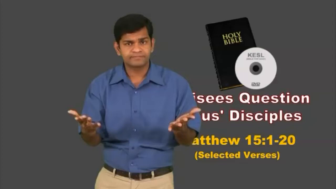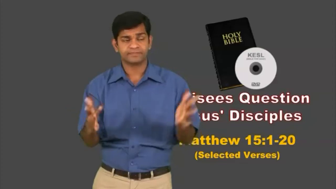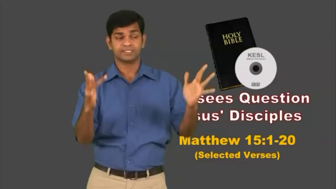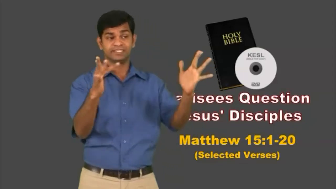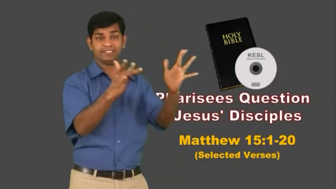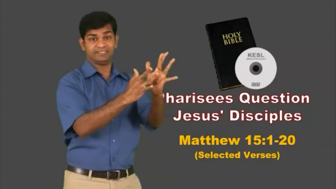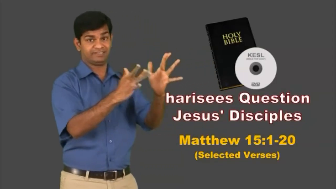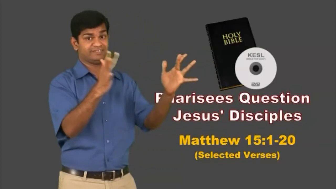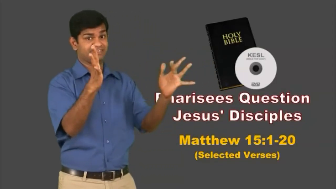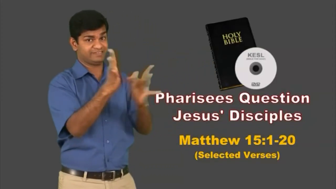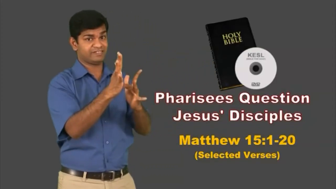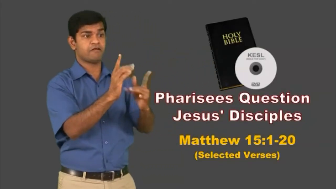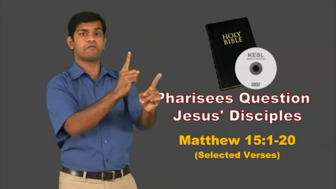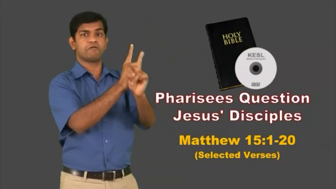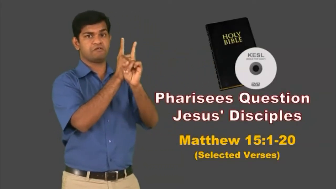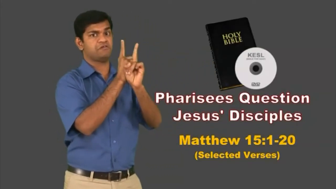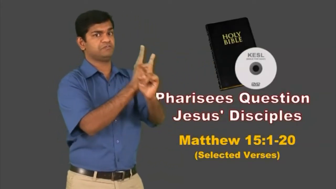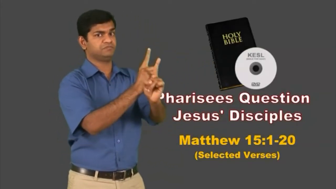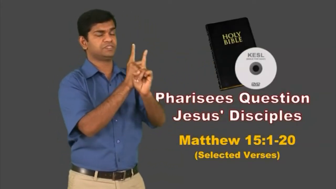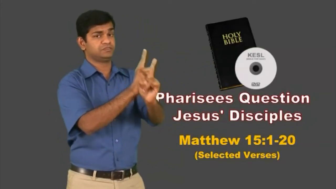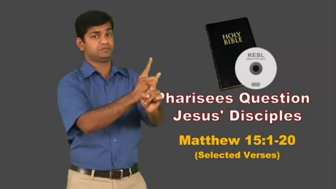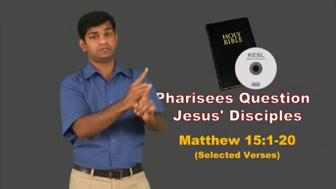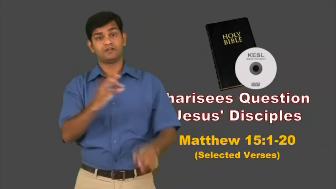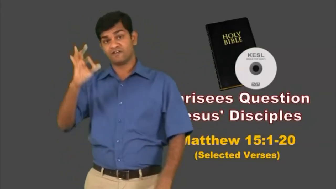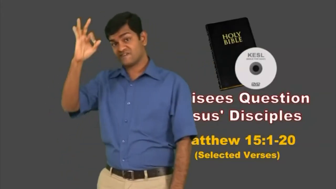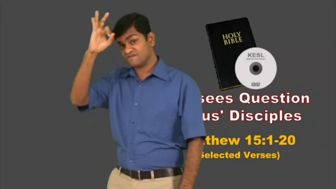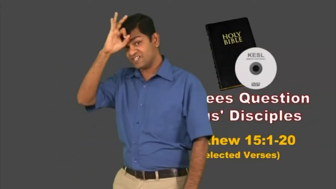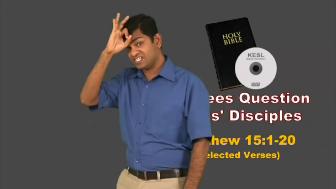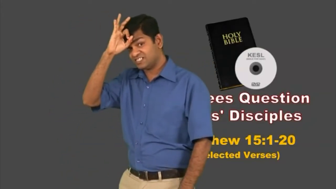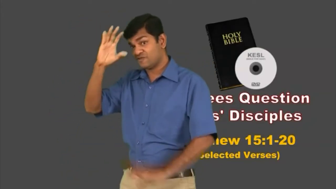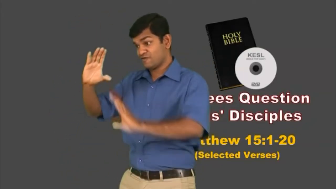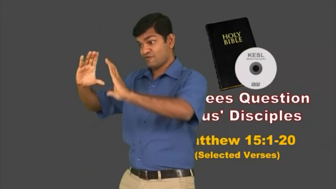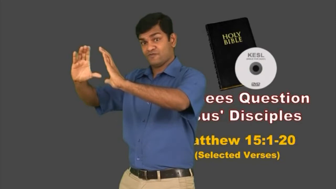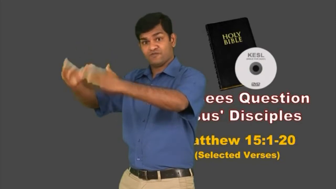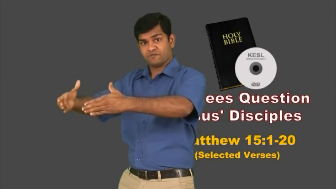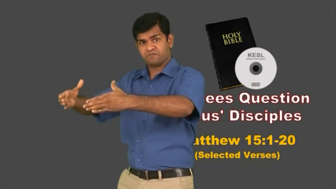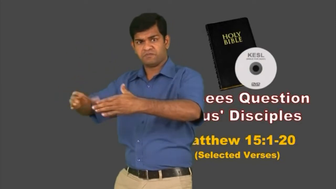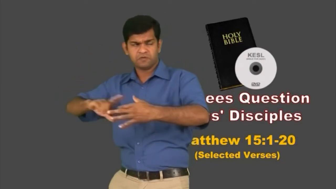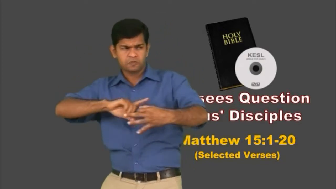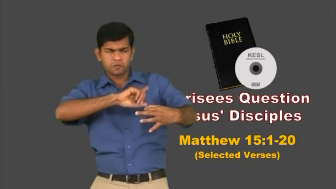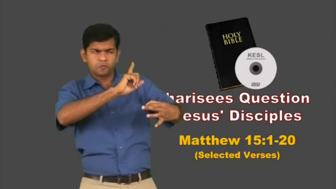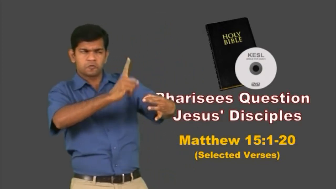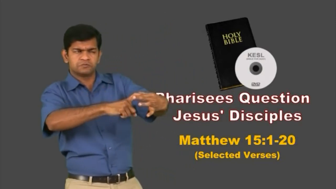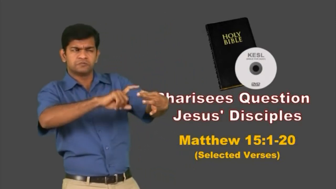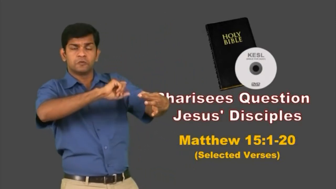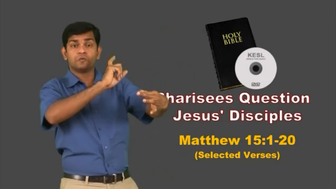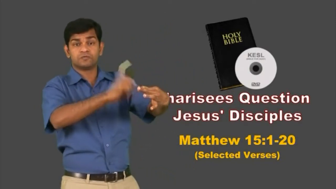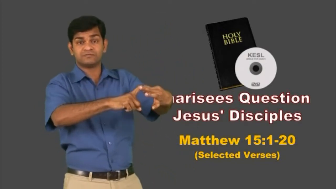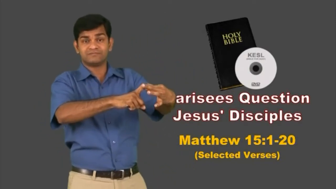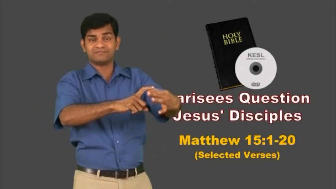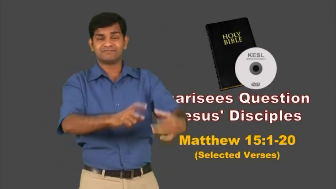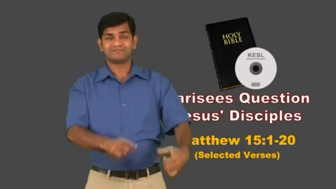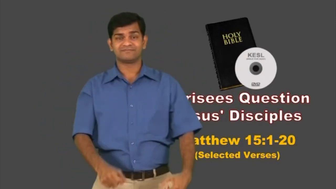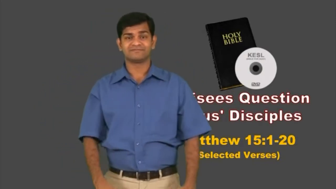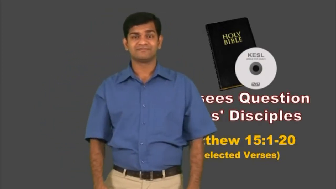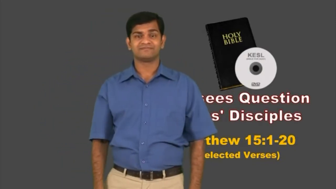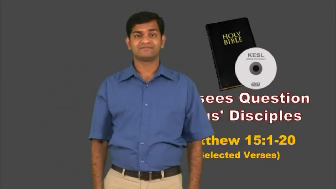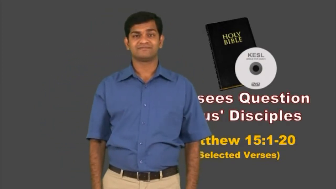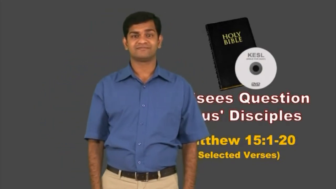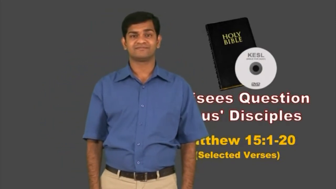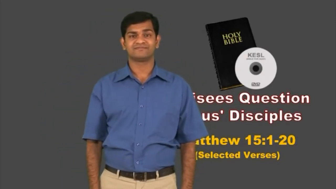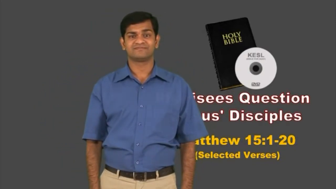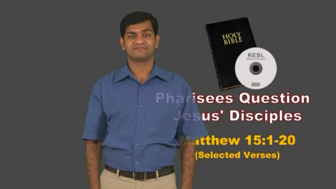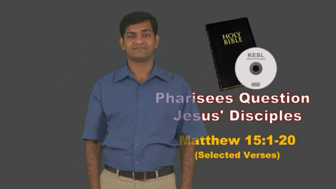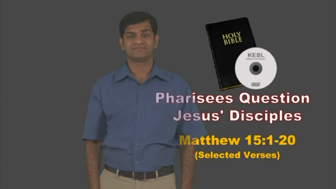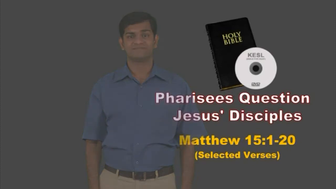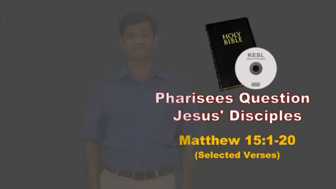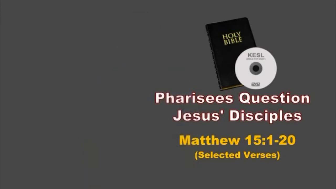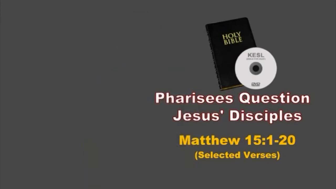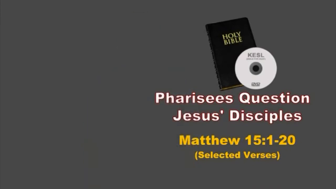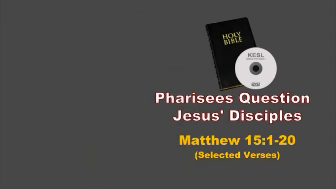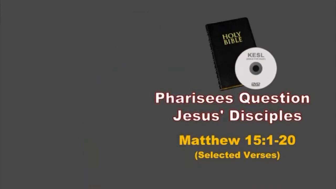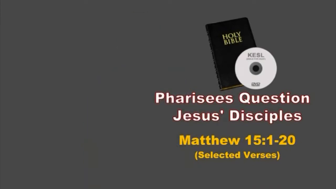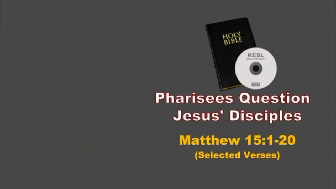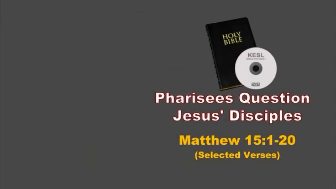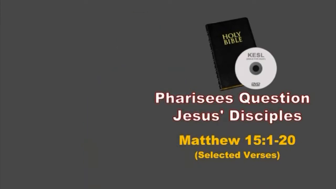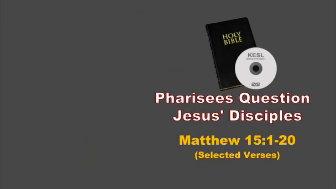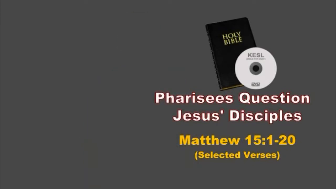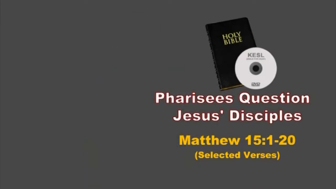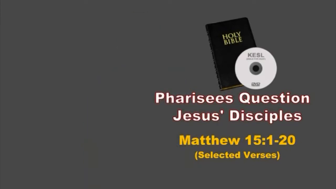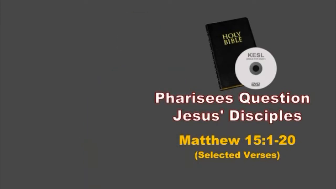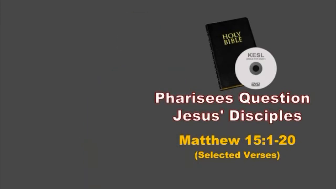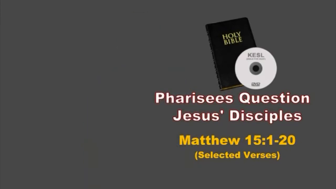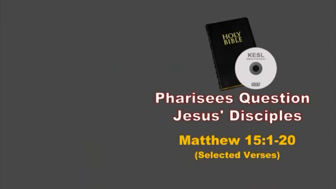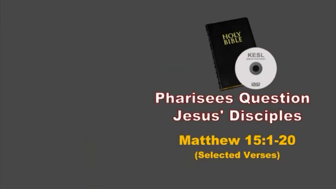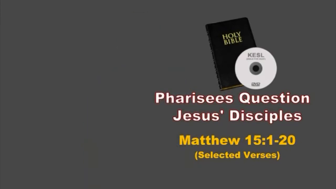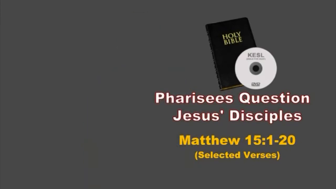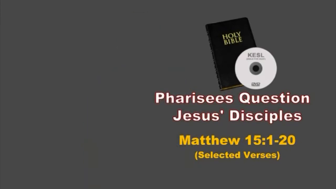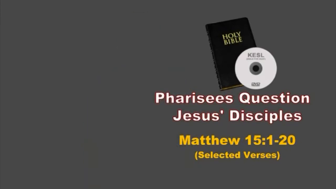Pharisees Question Jesus' Disciples